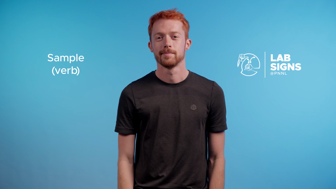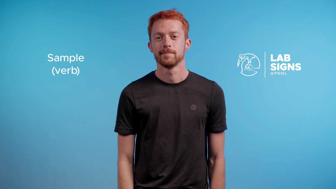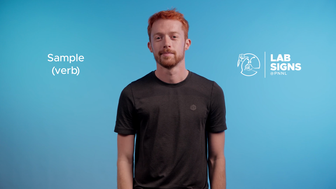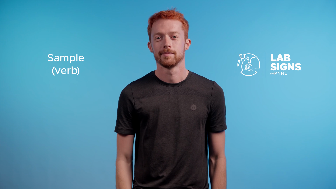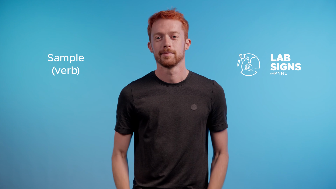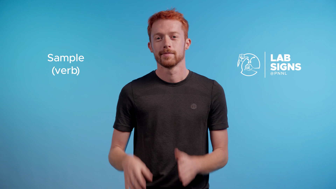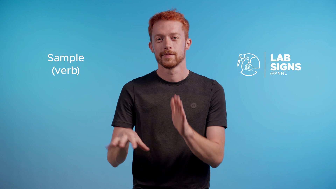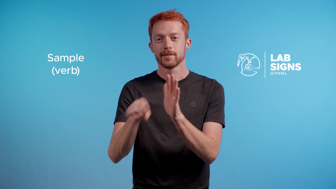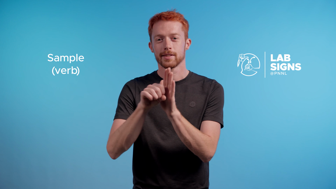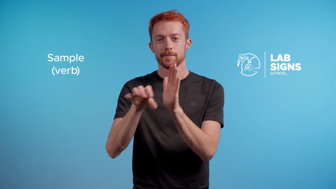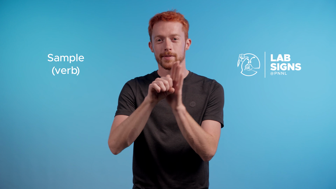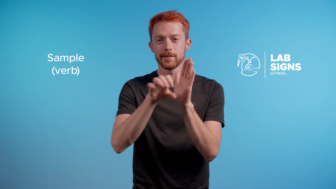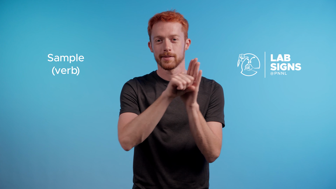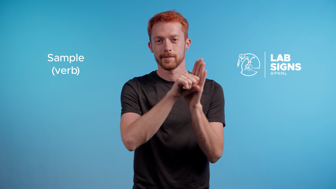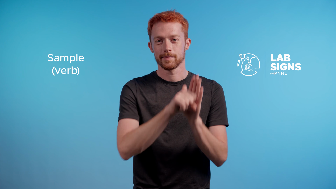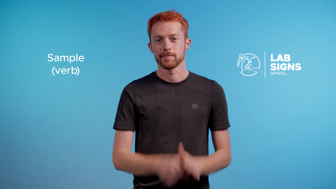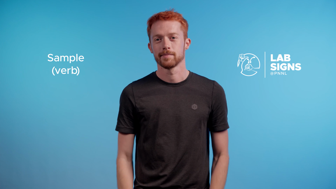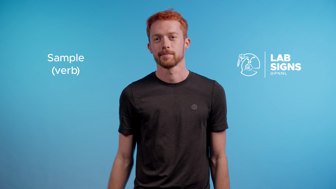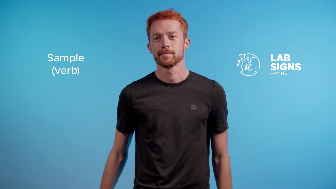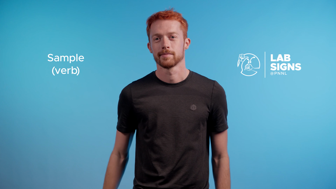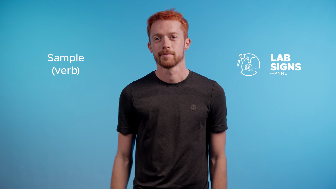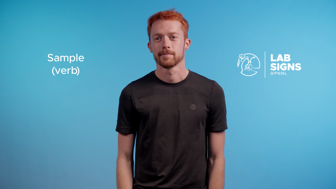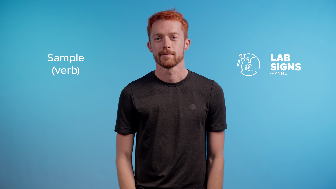sample